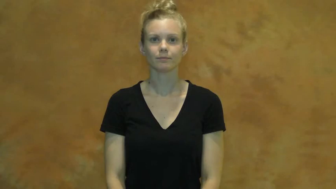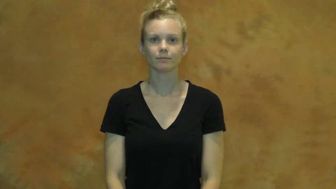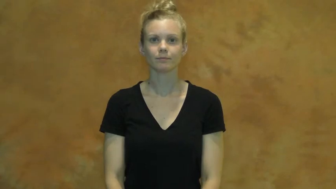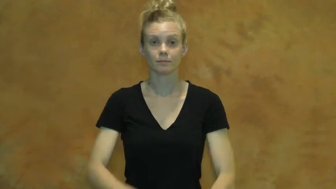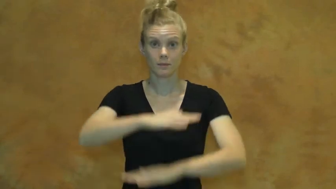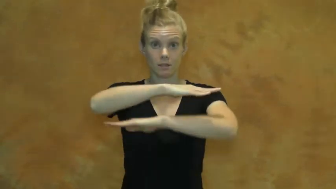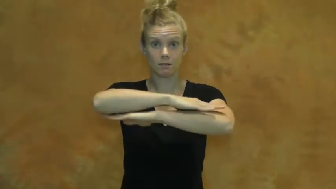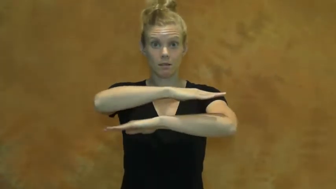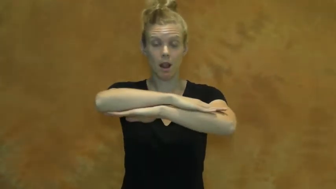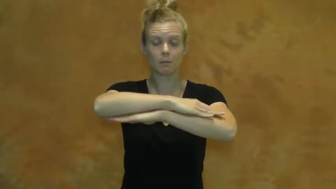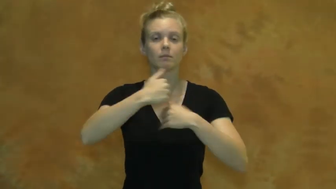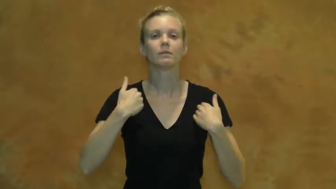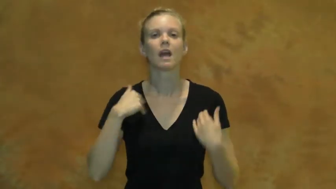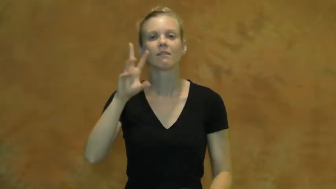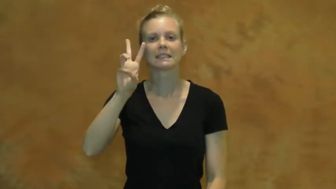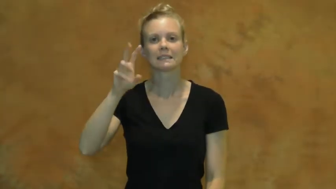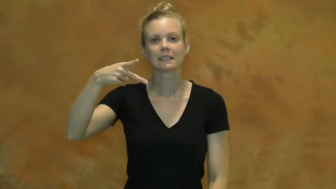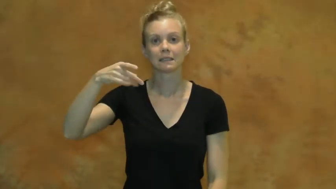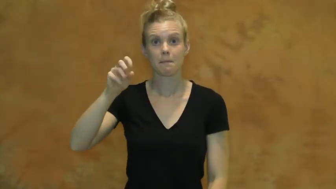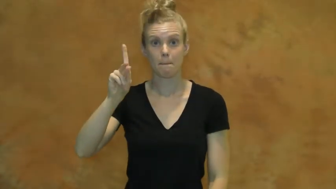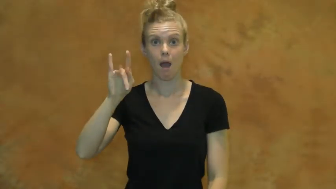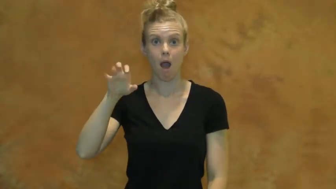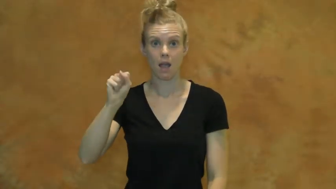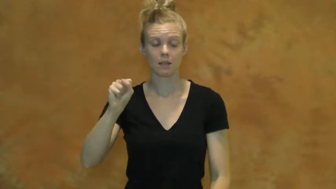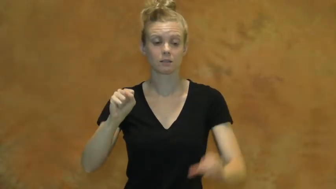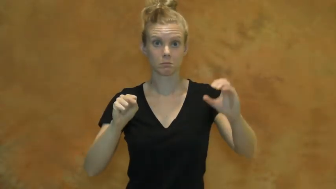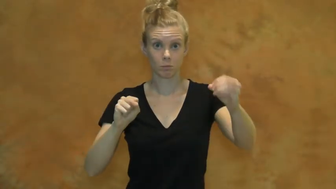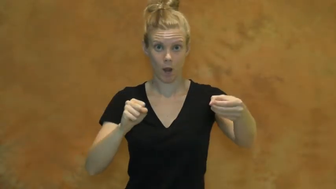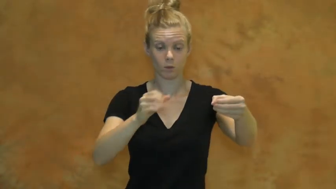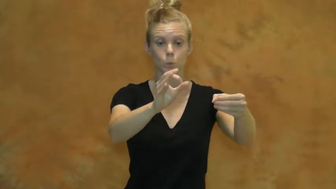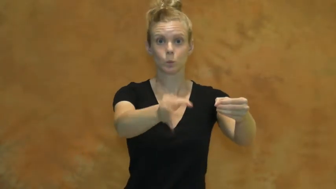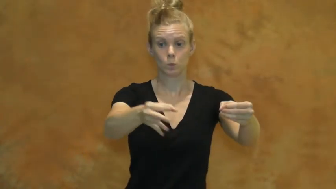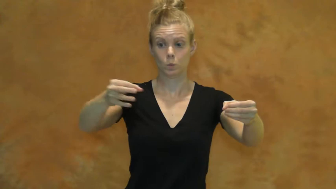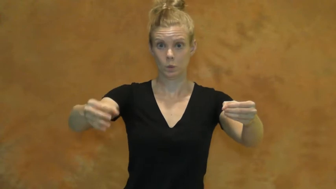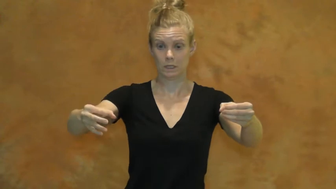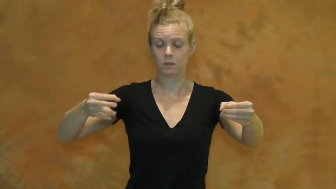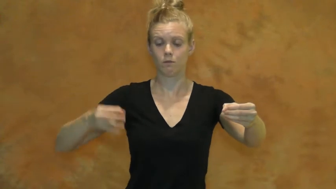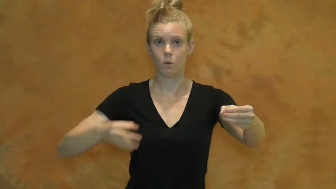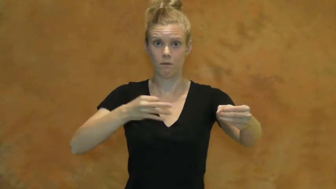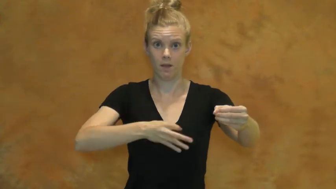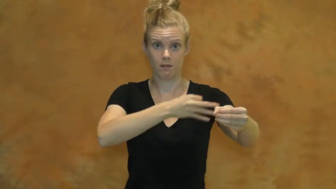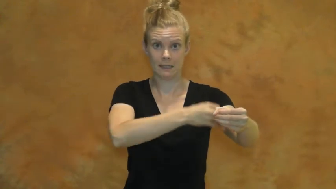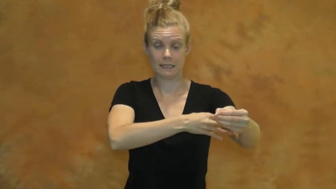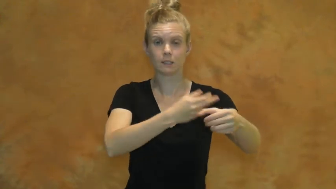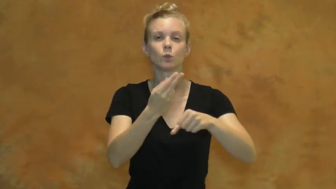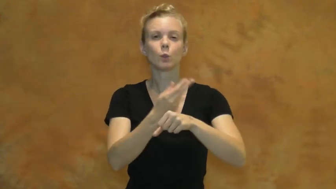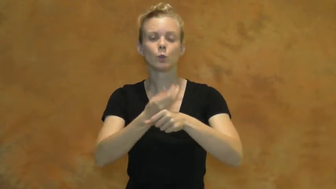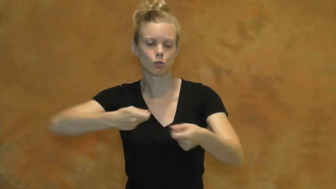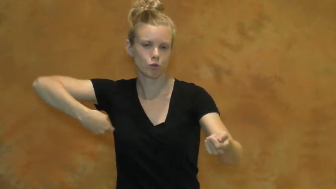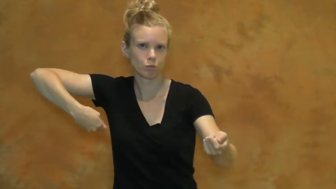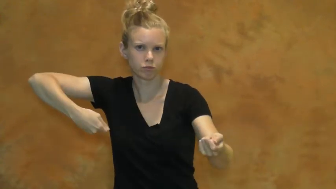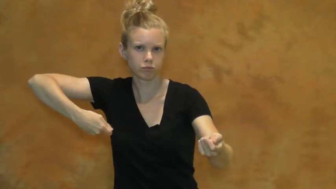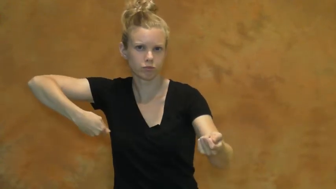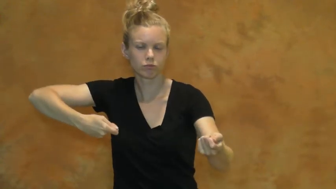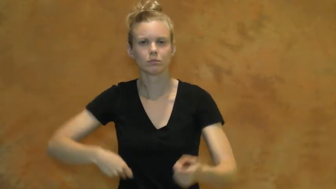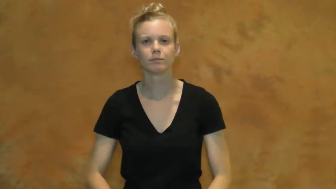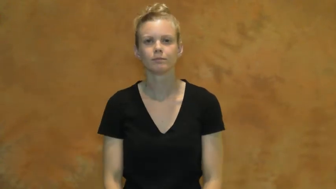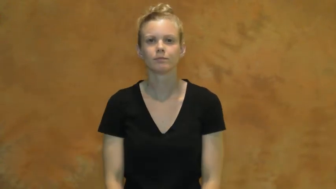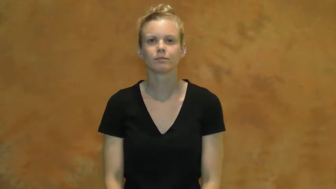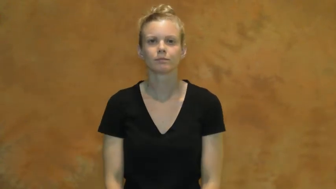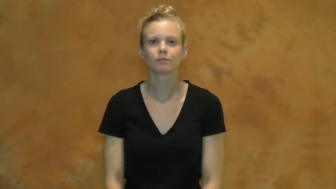pool table